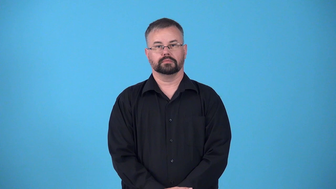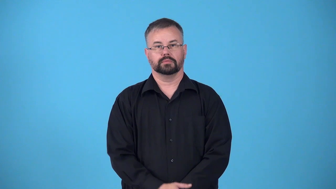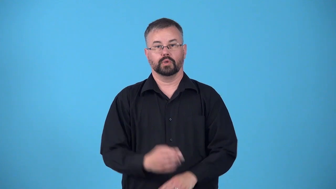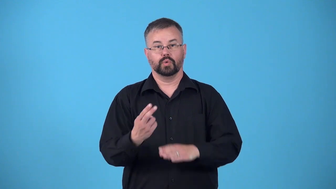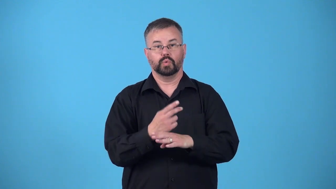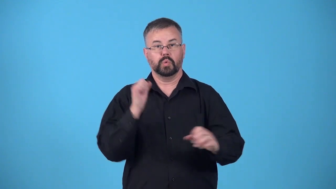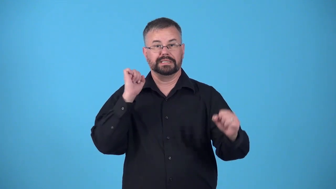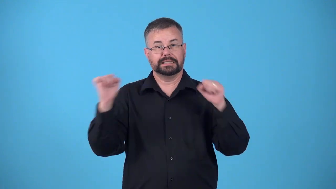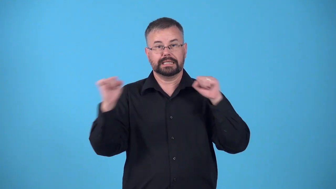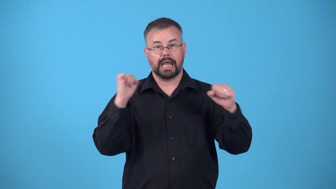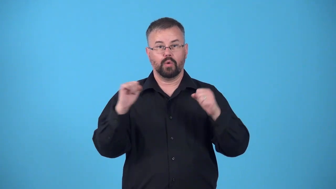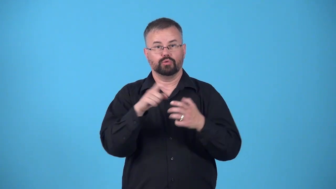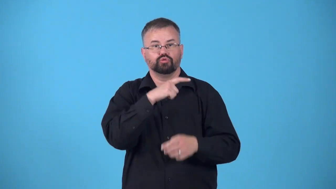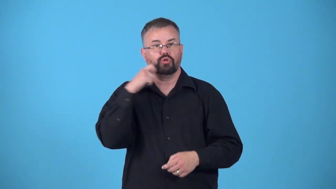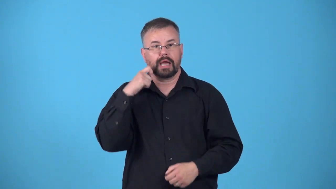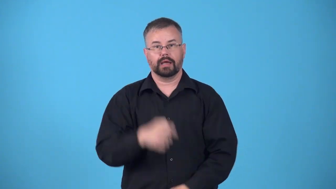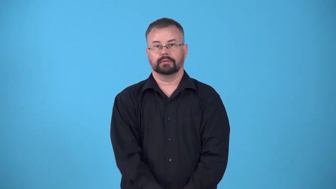towel, towel off